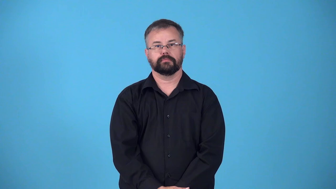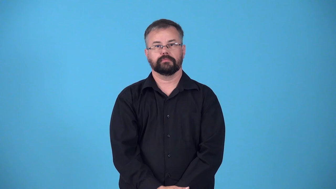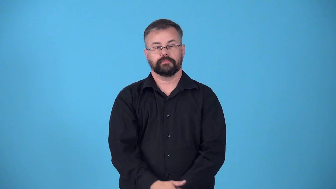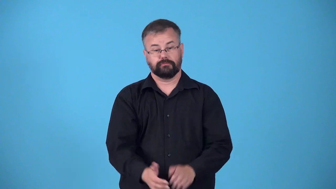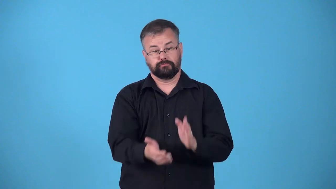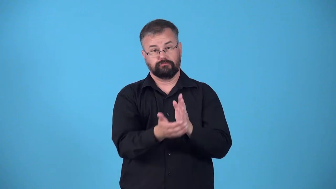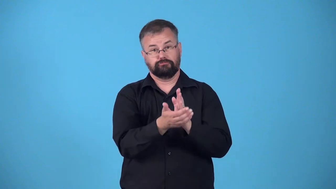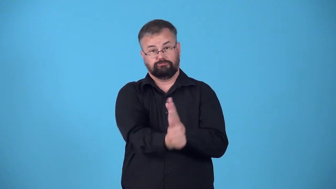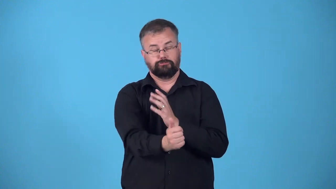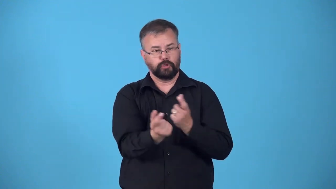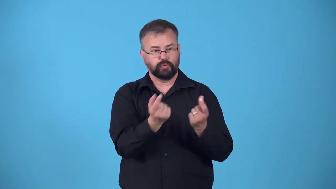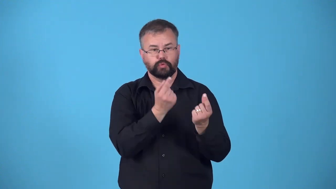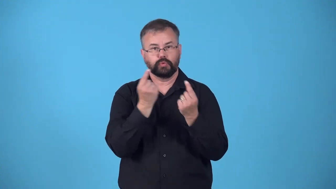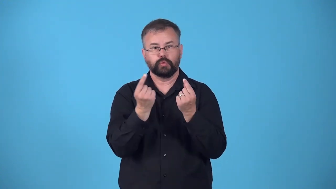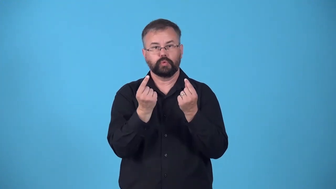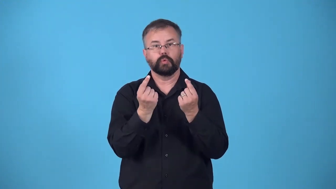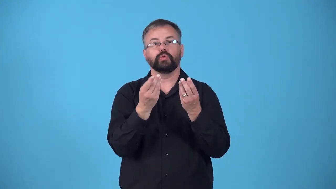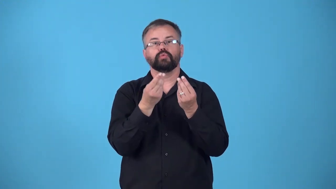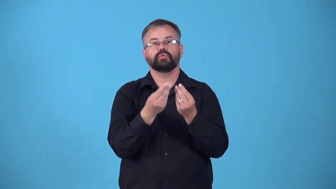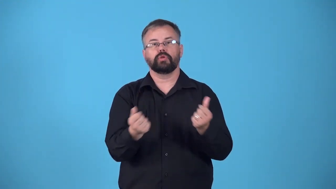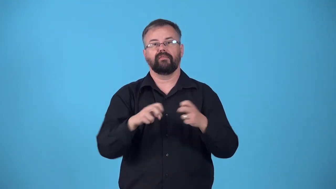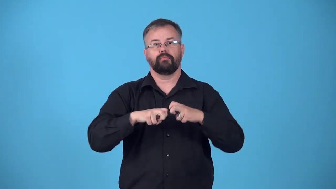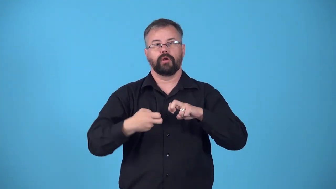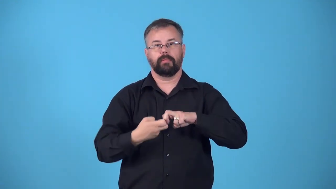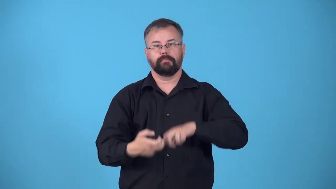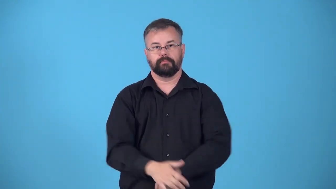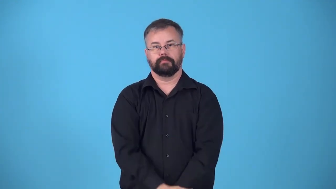footwork